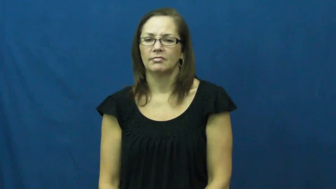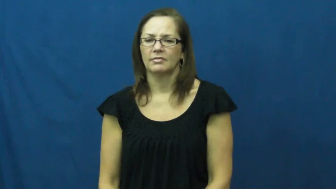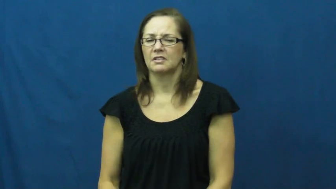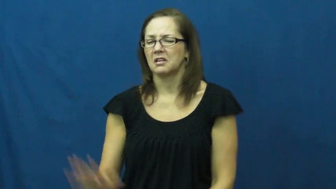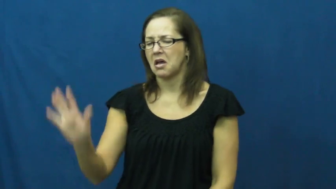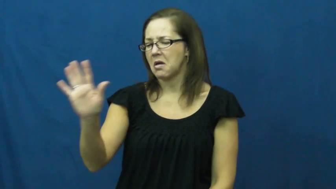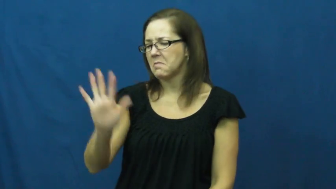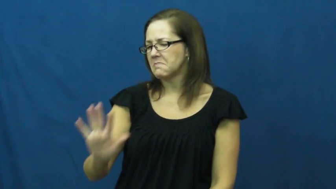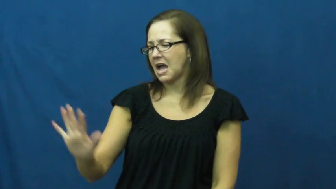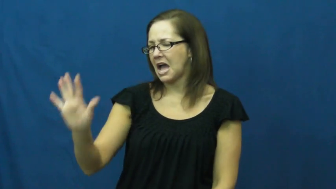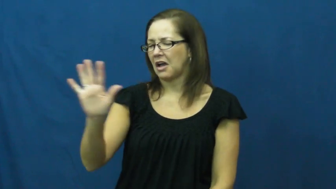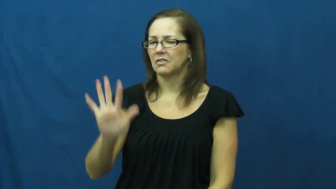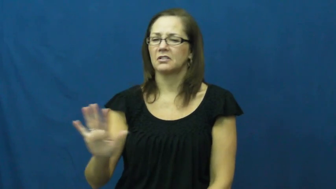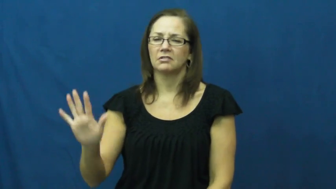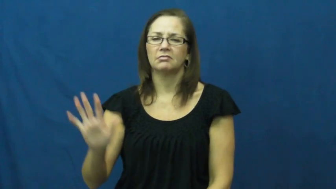approximately, around,just about,guestimate,there about